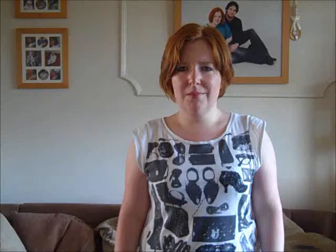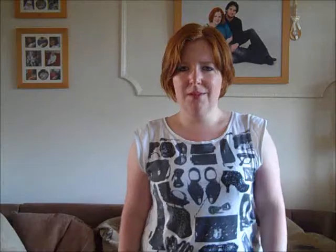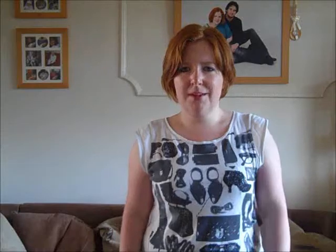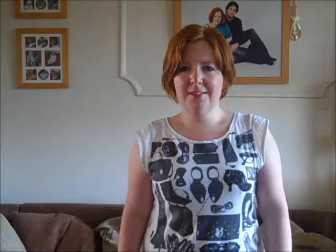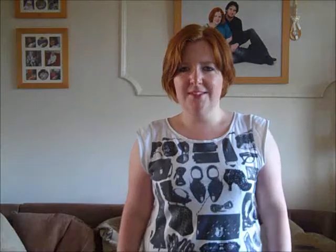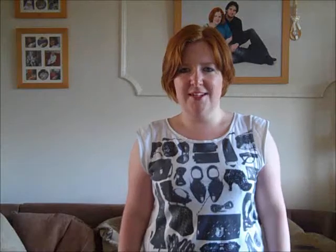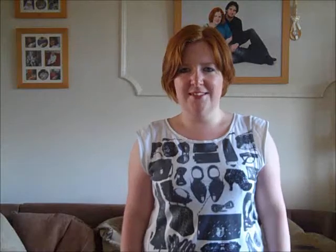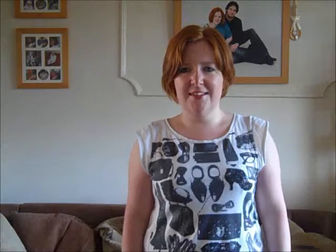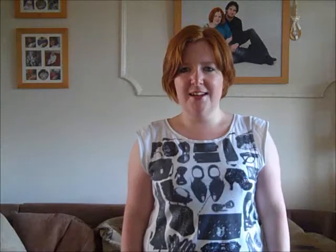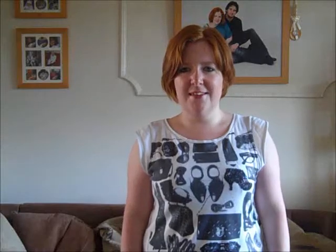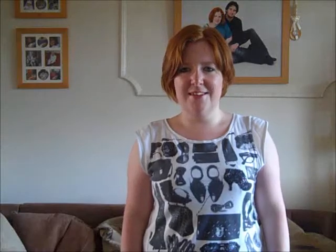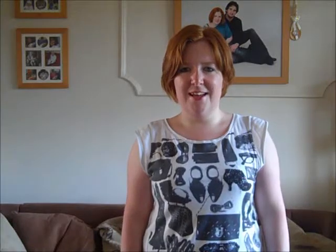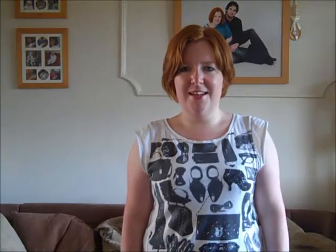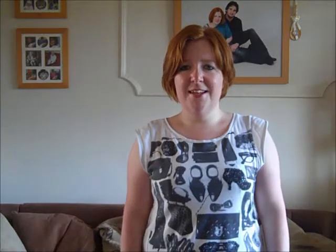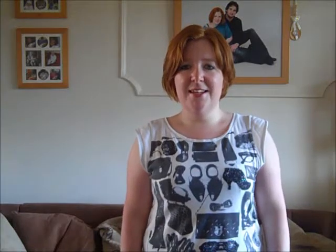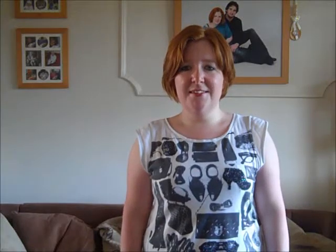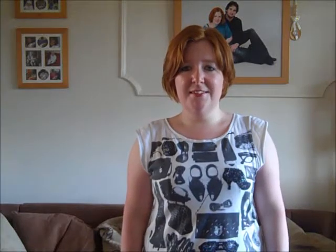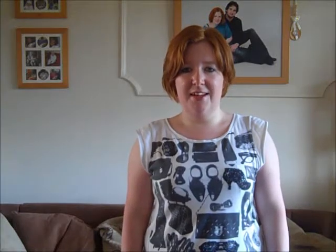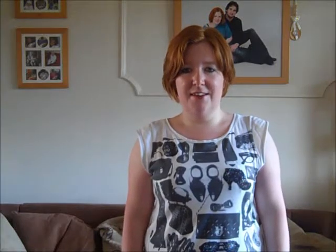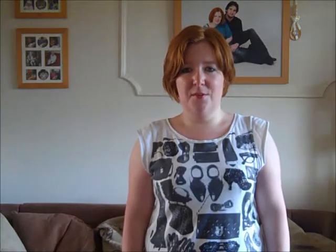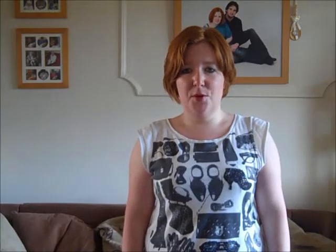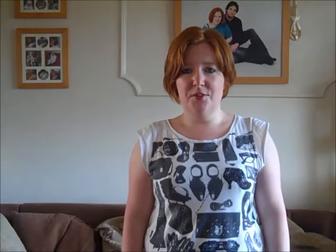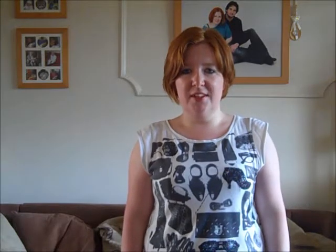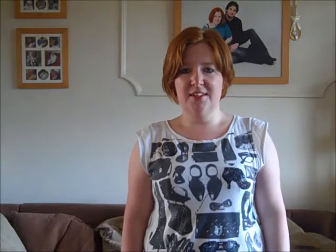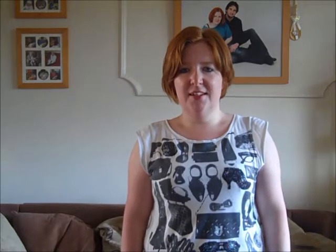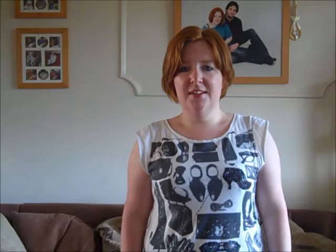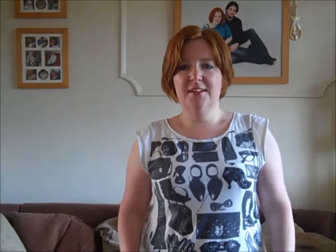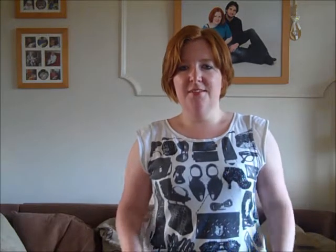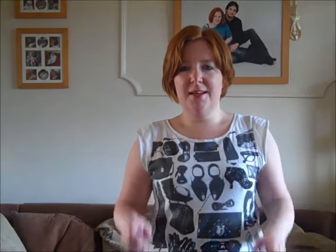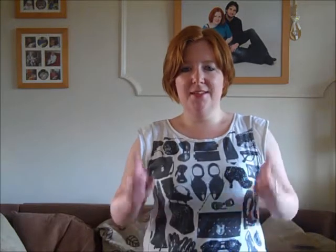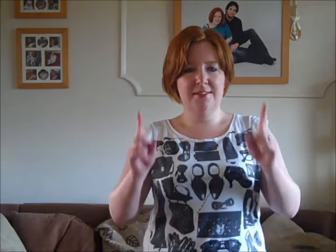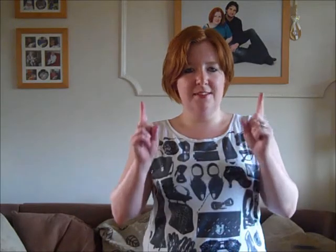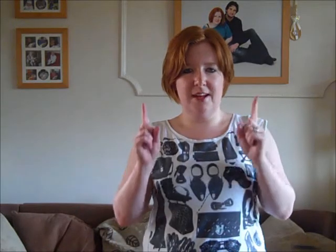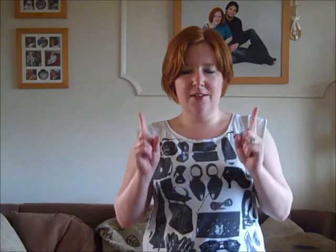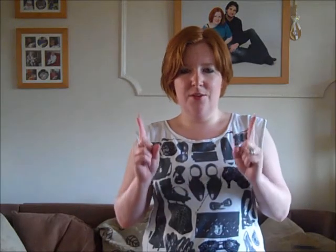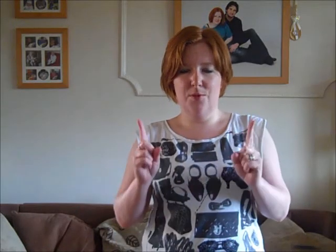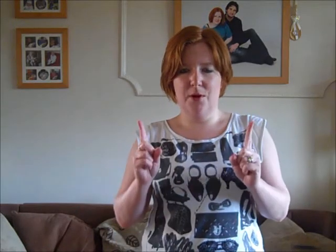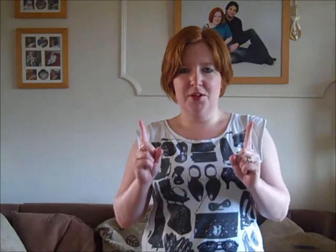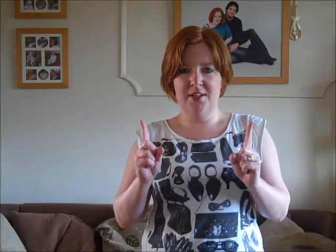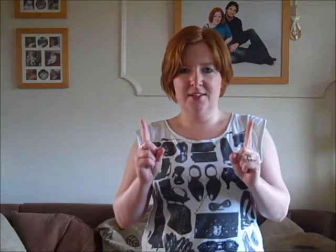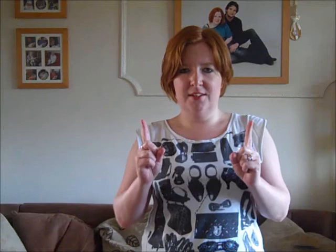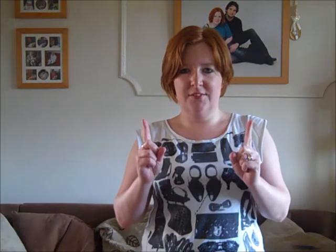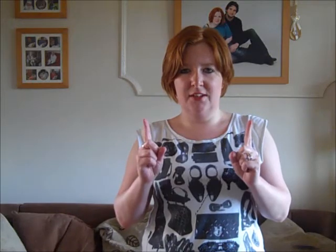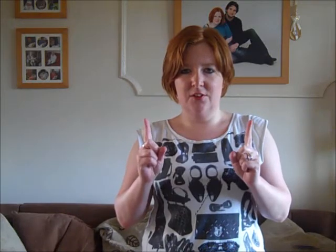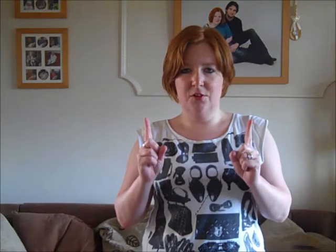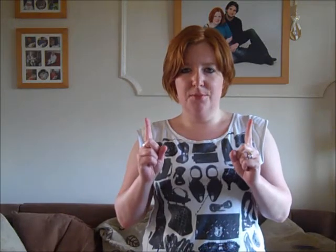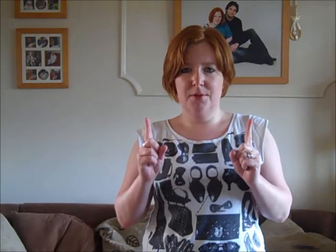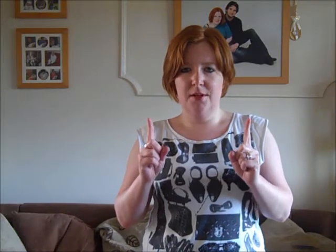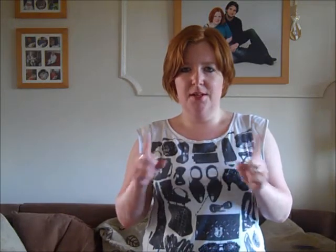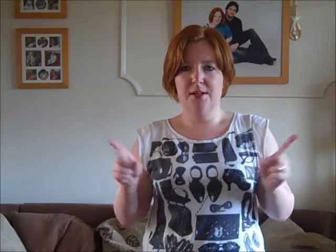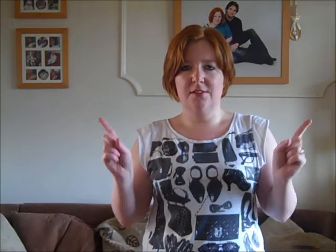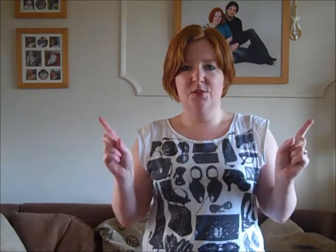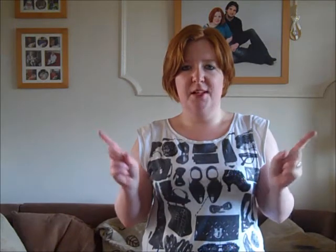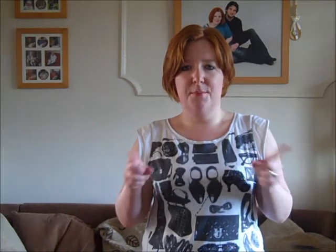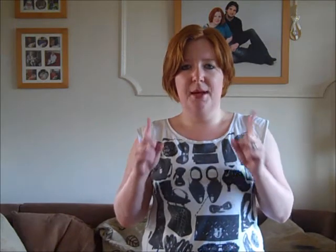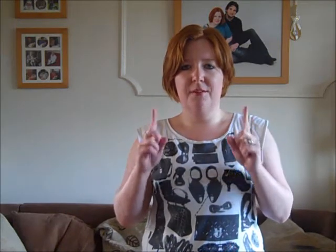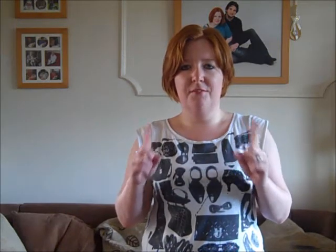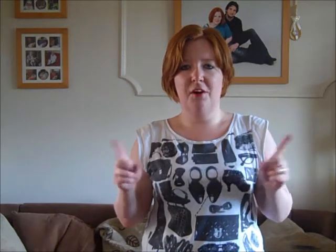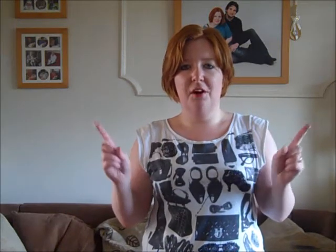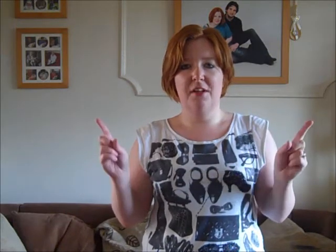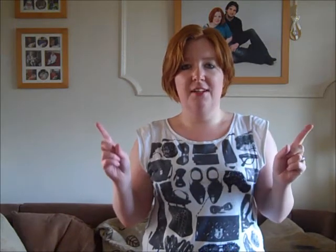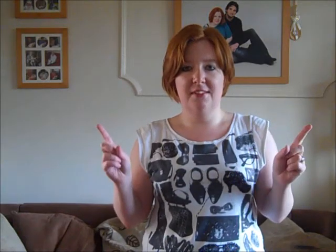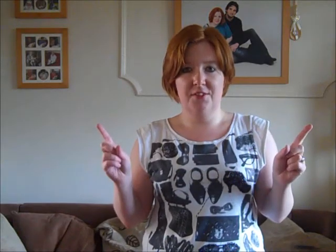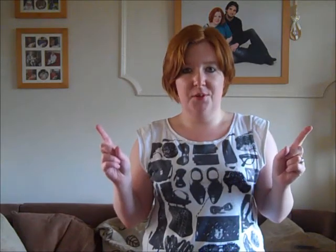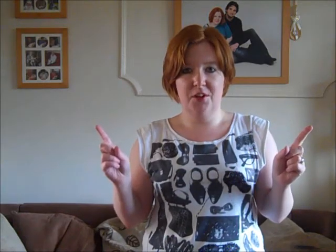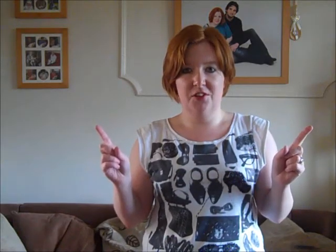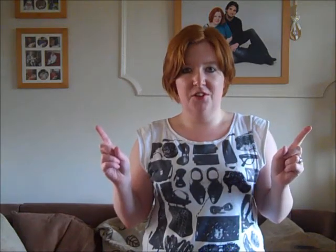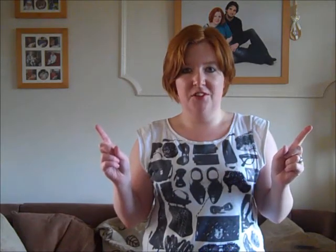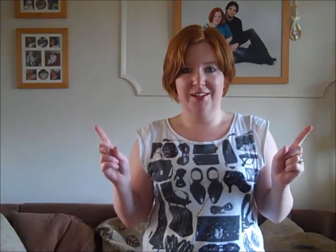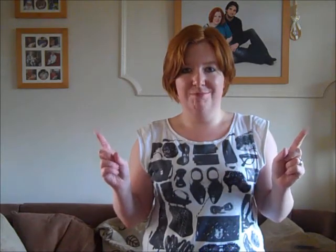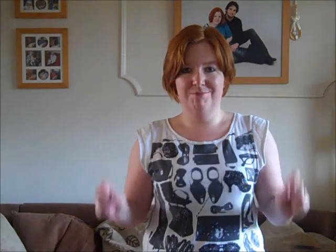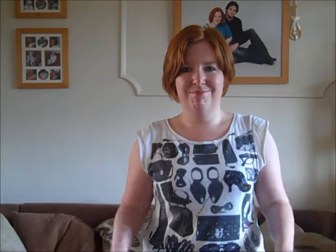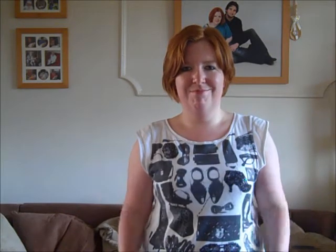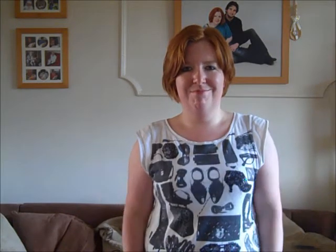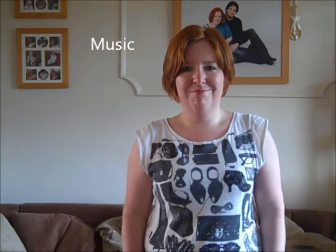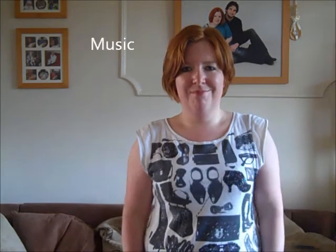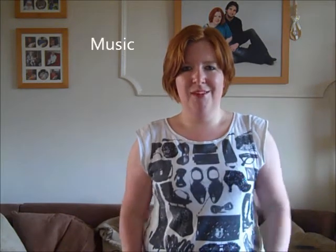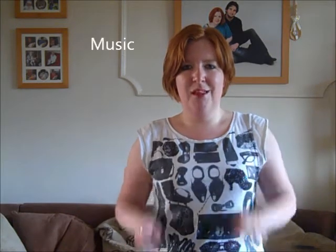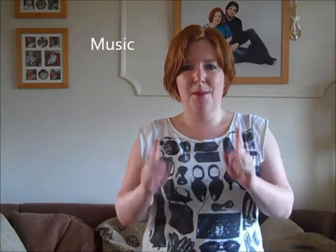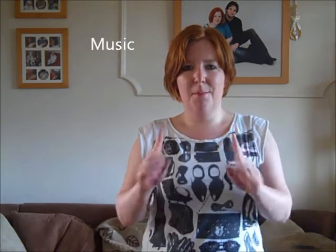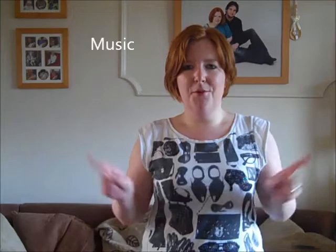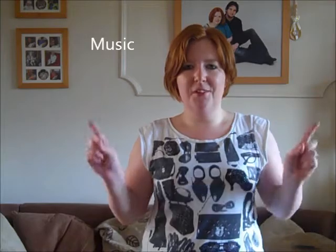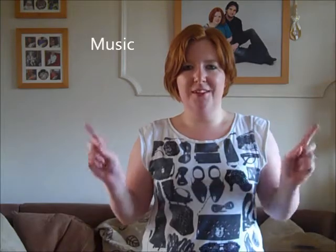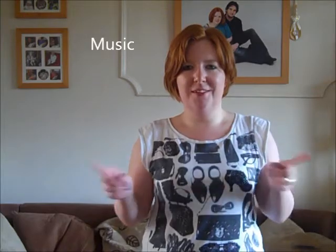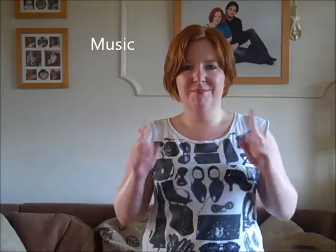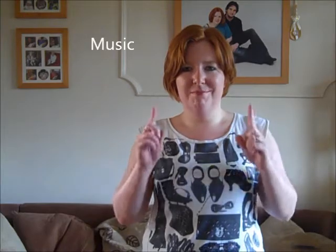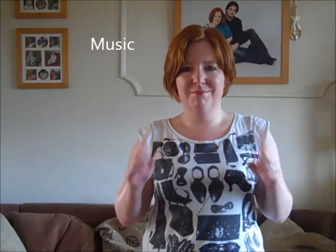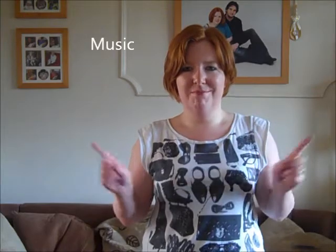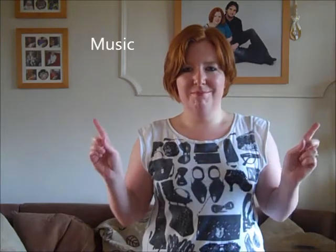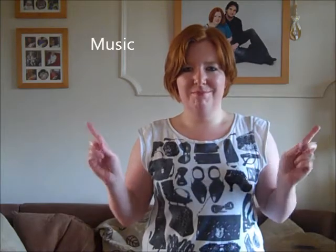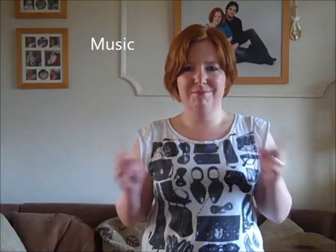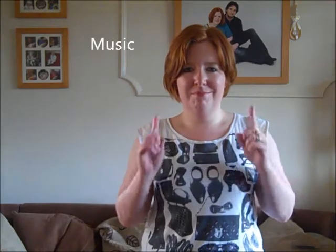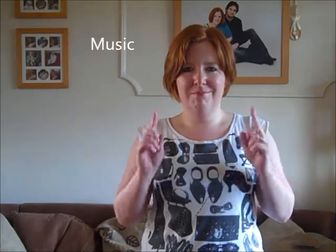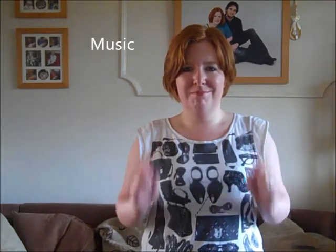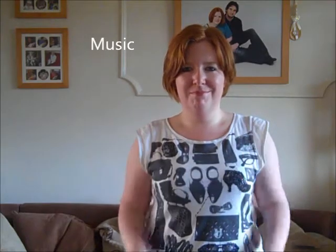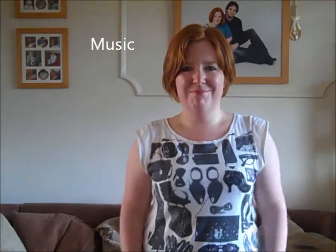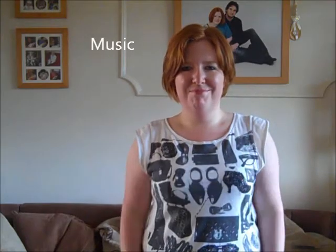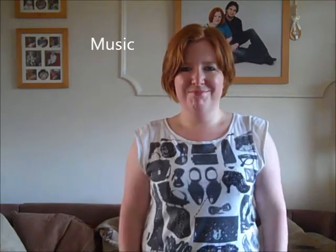Music